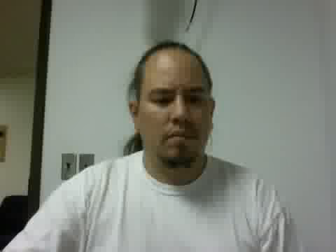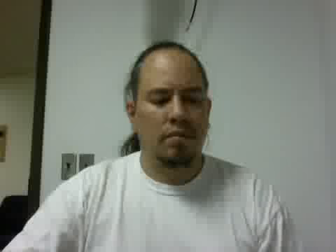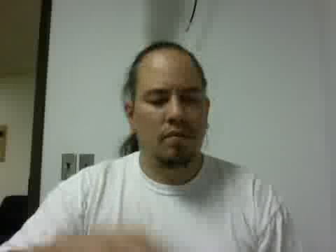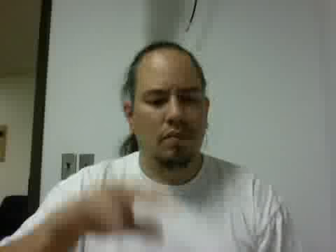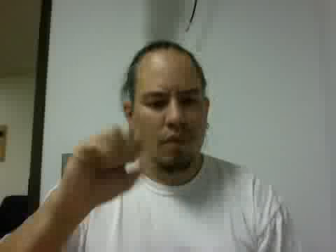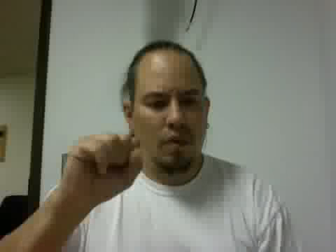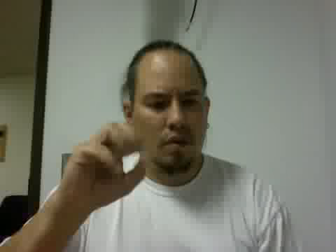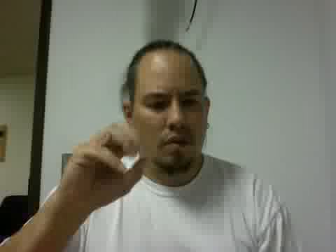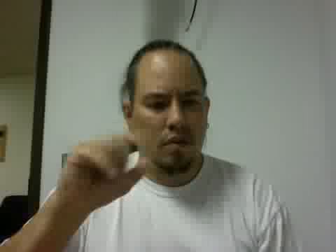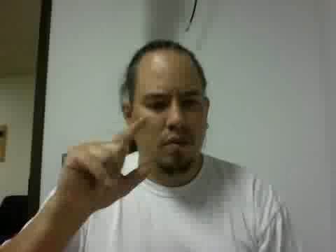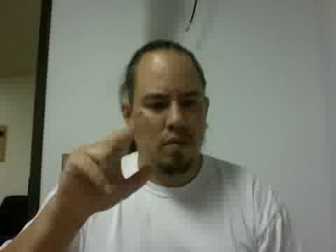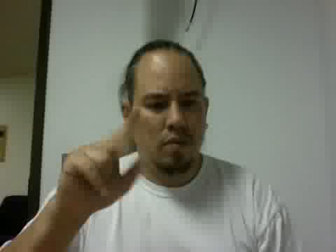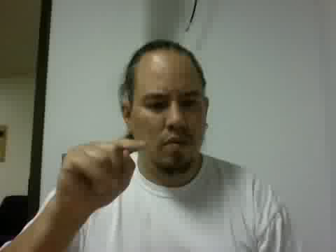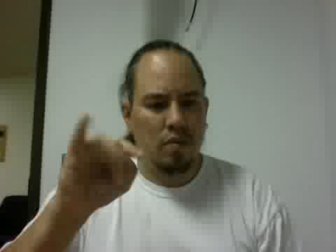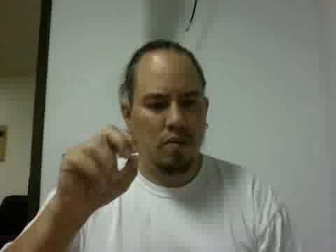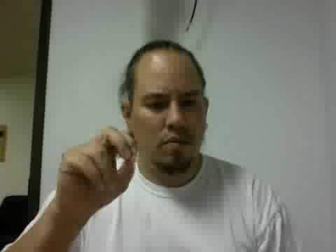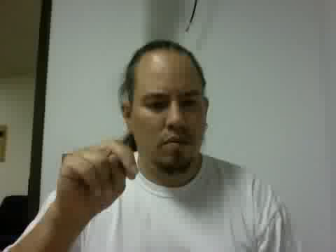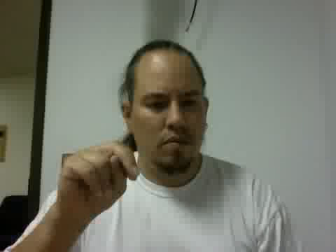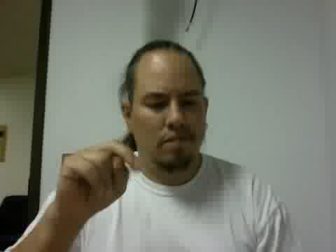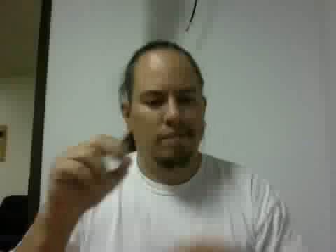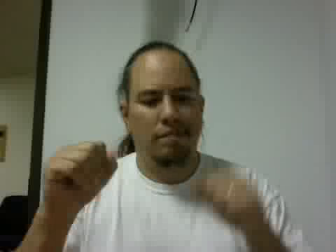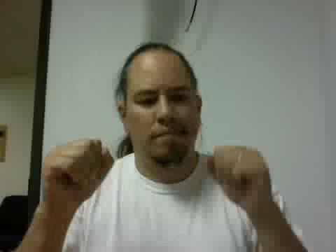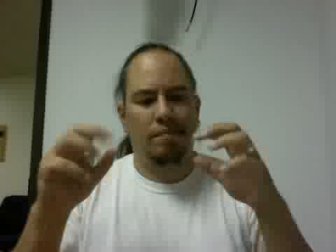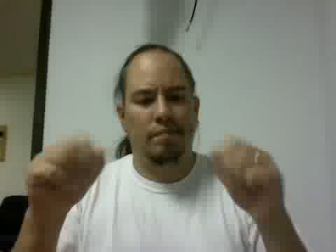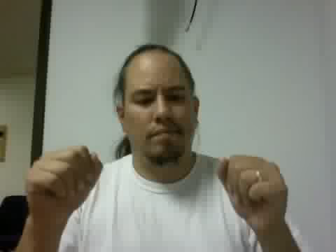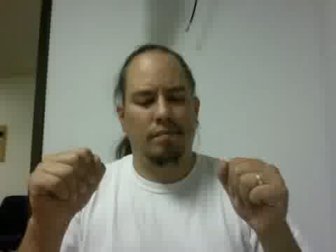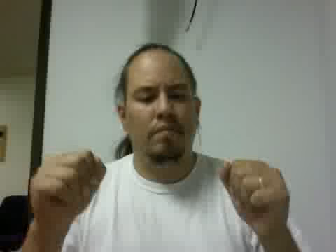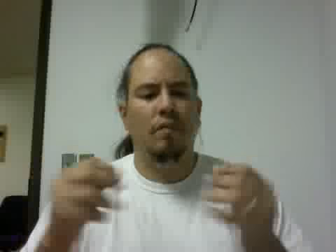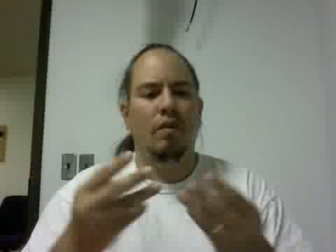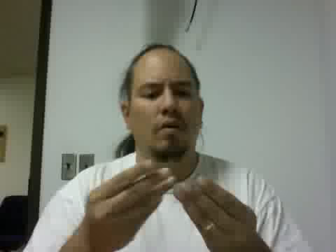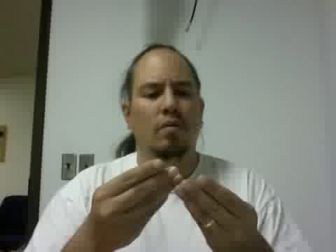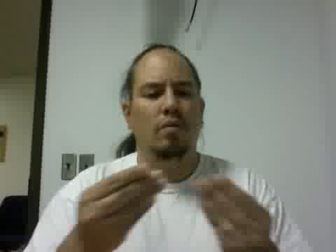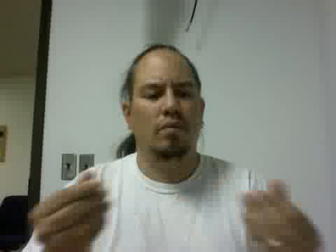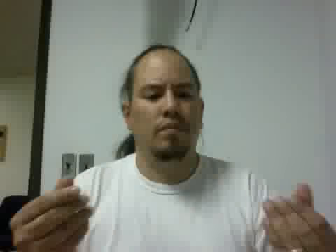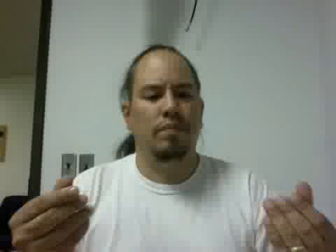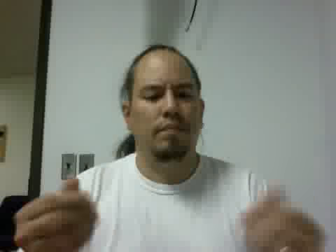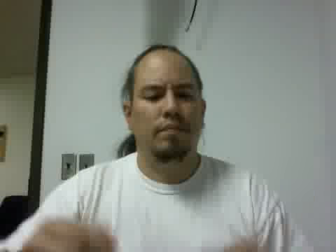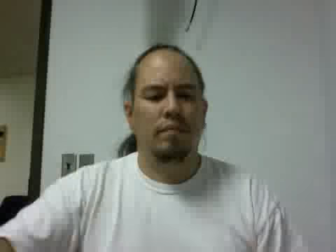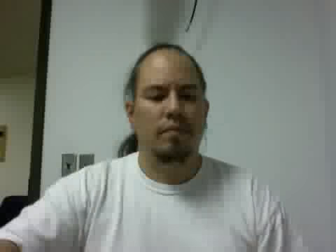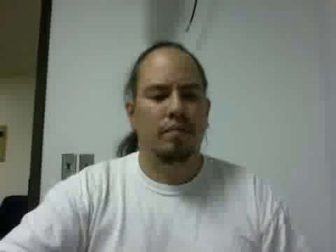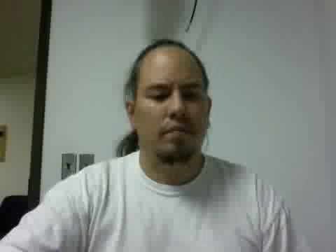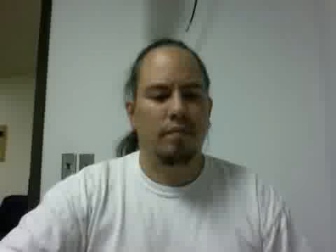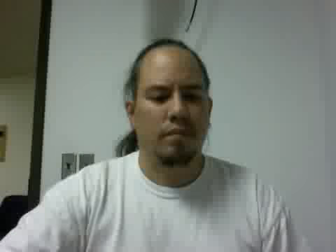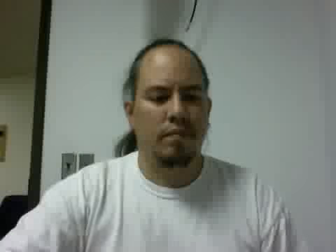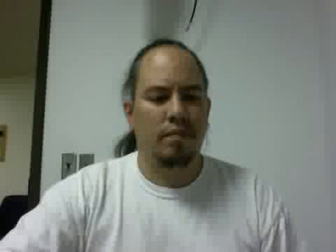solution